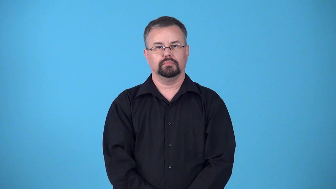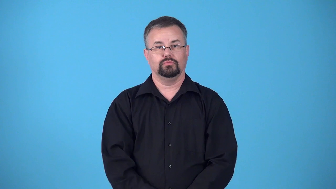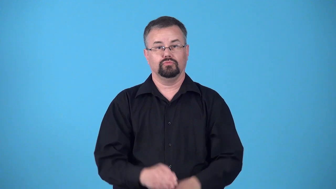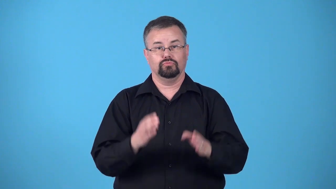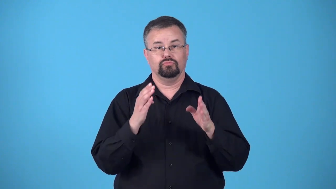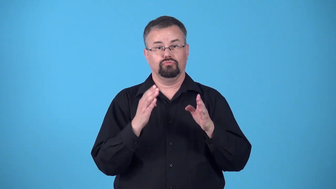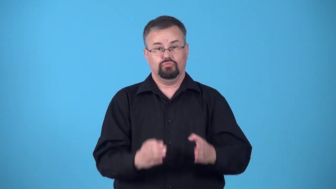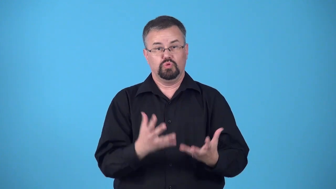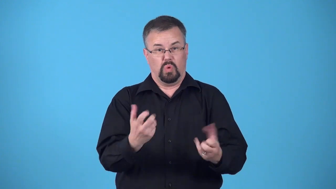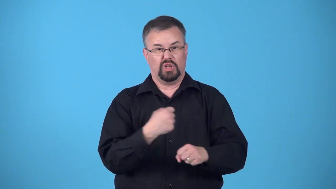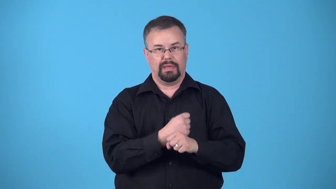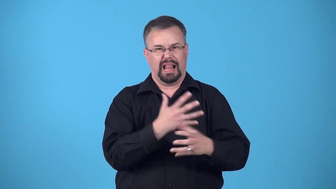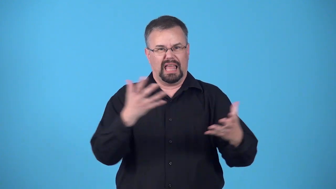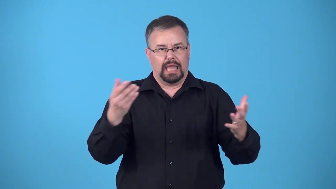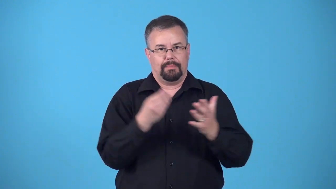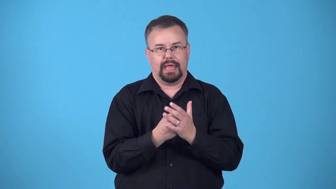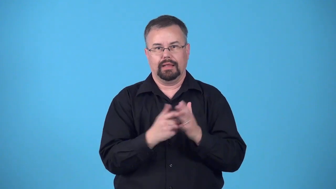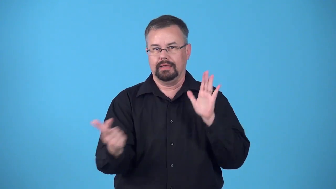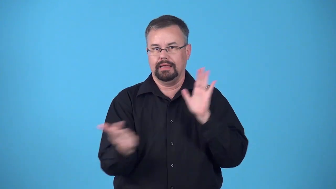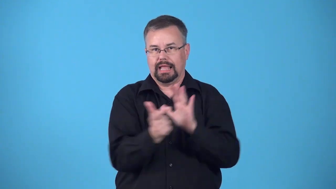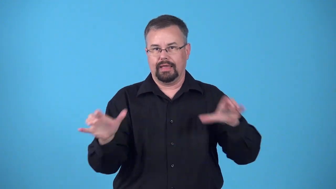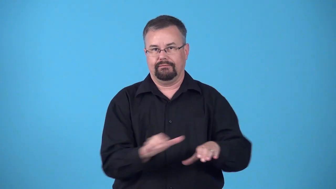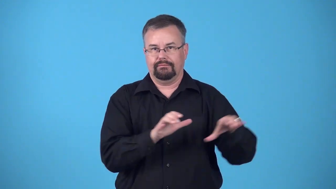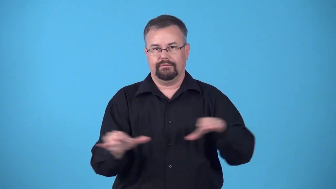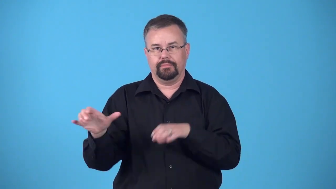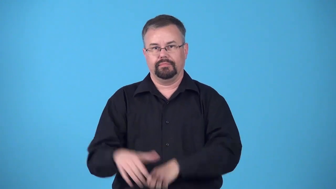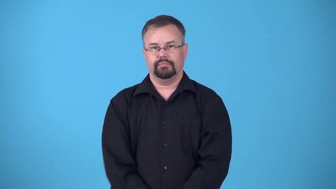on the make